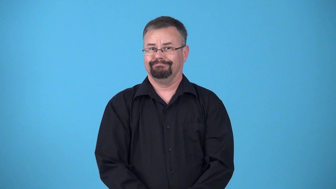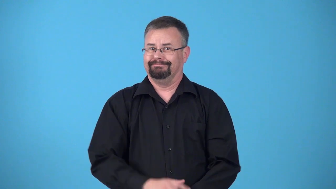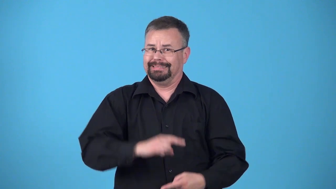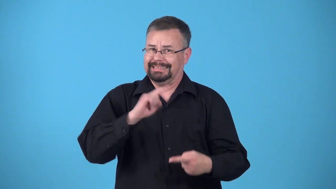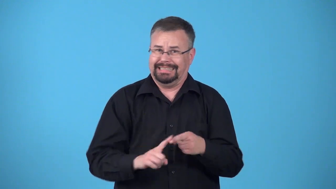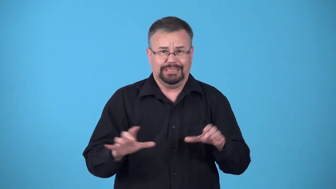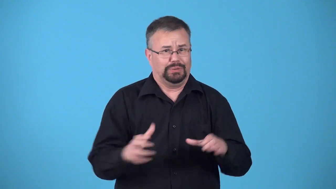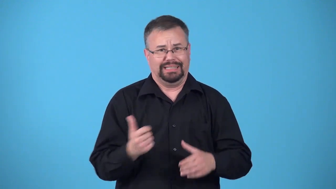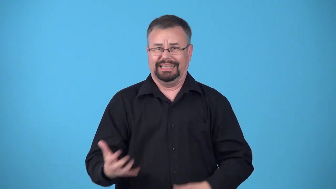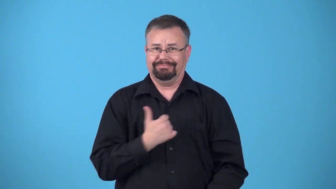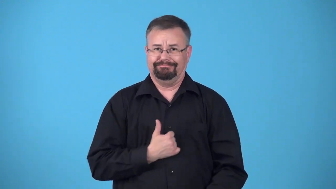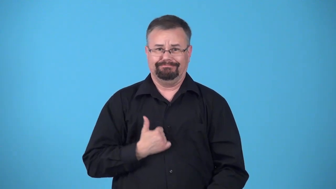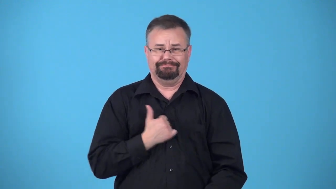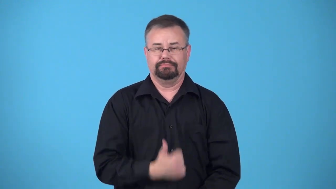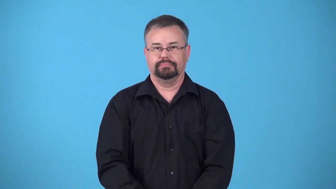my hands are tied